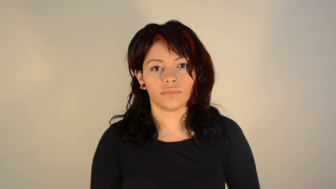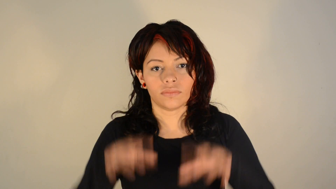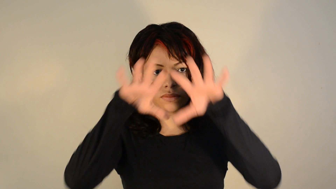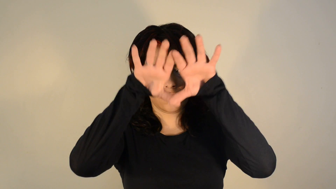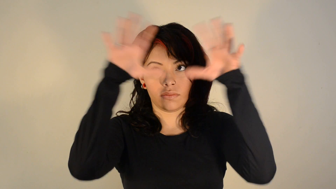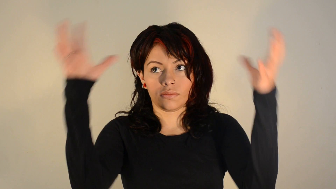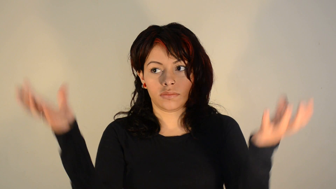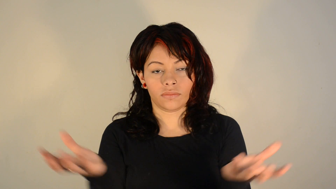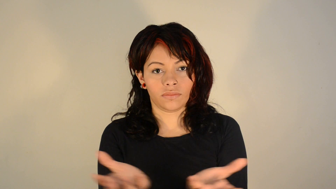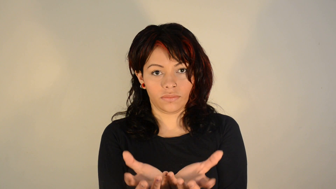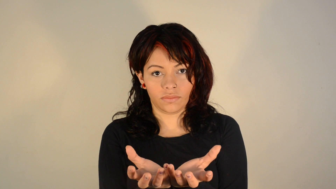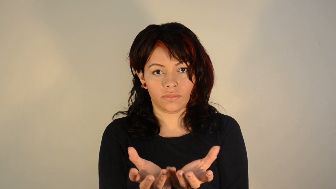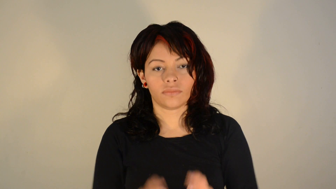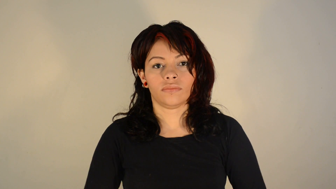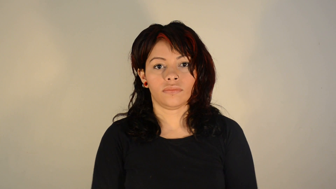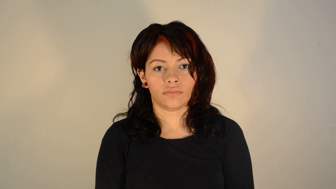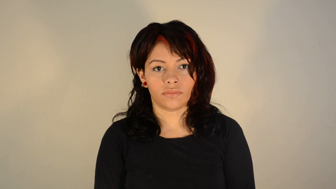world